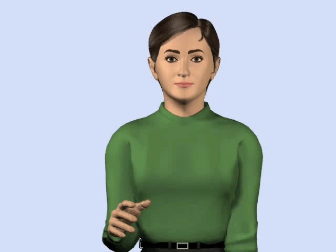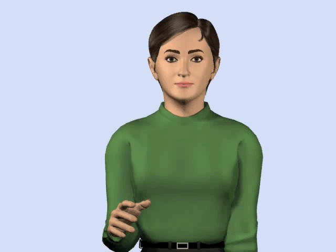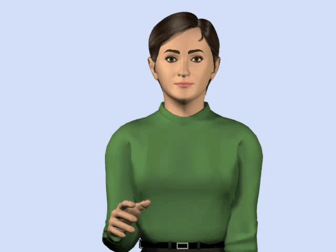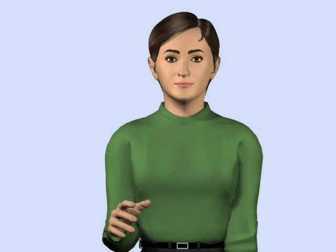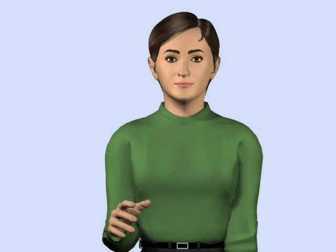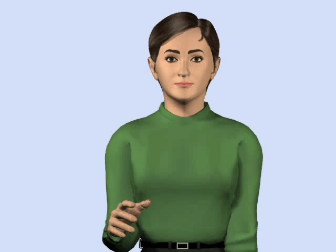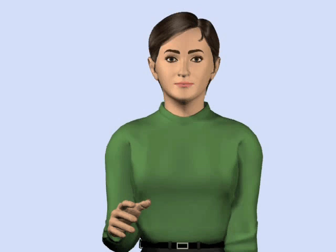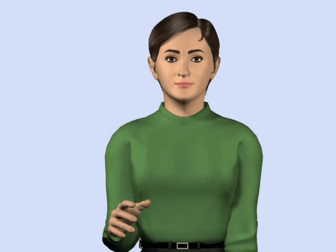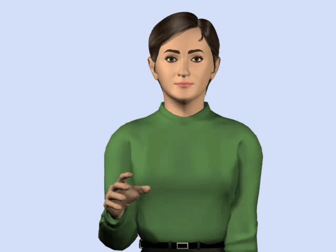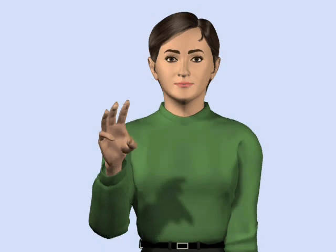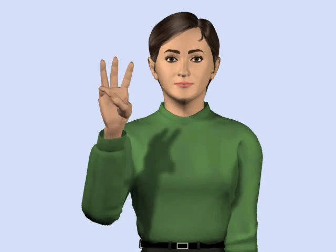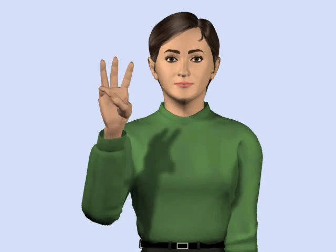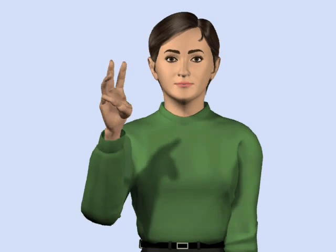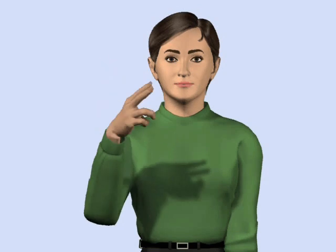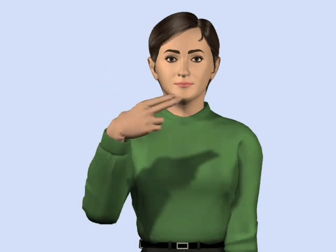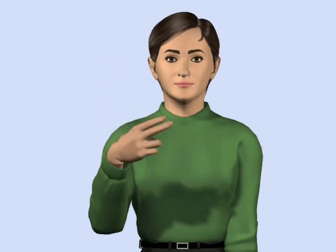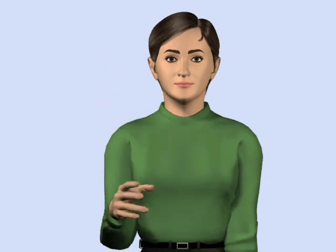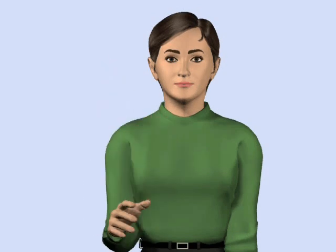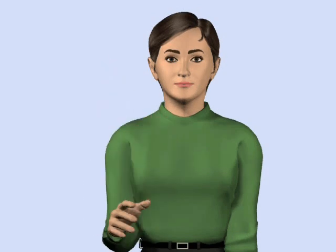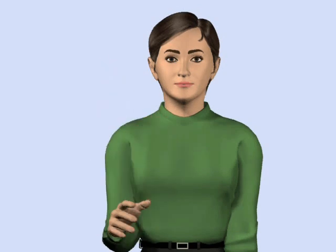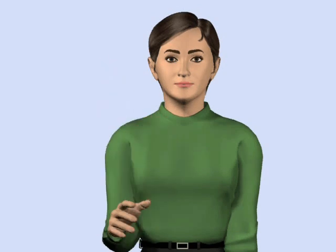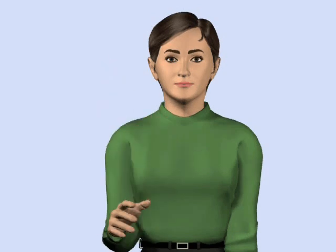West Hartford,CN